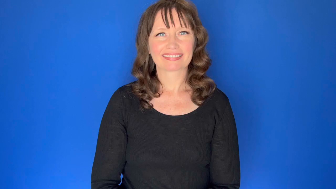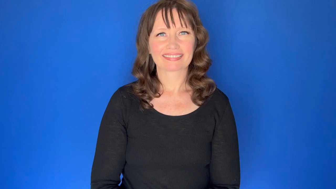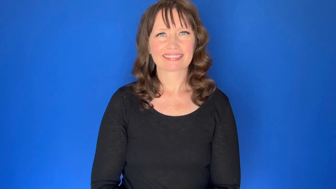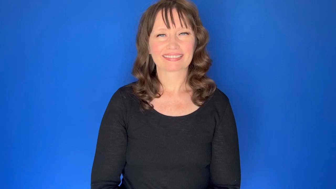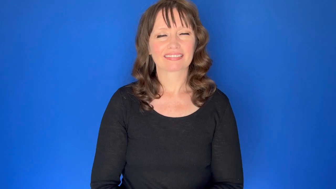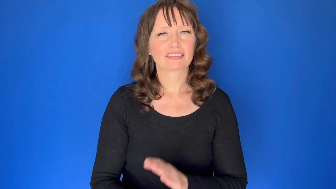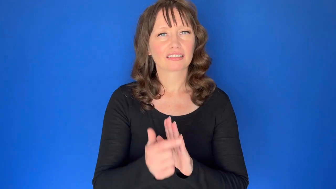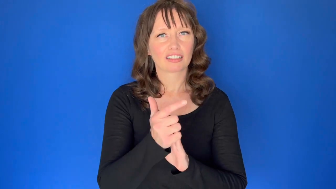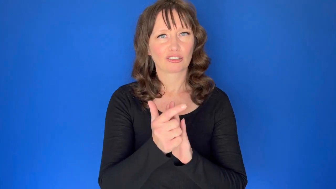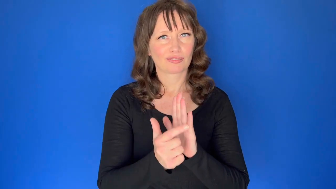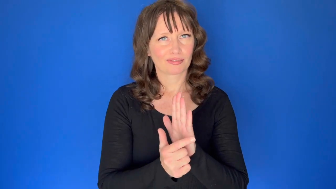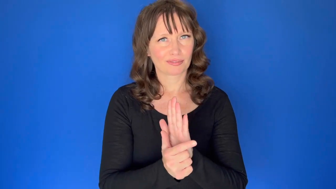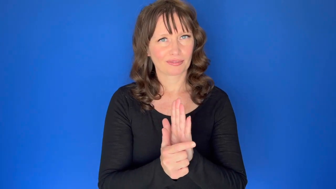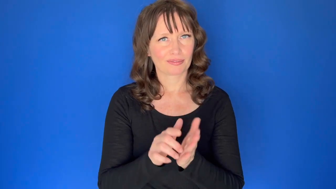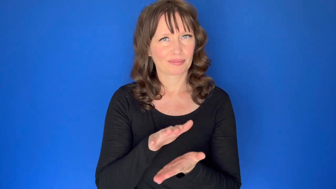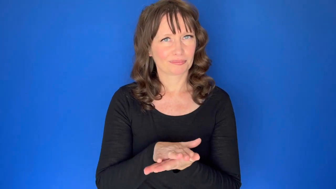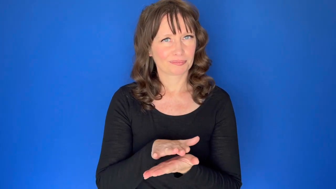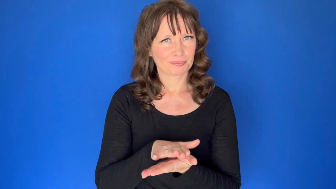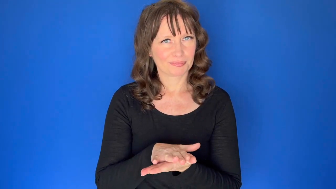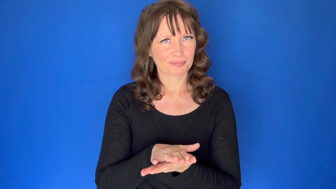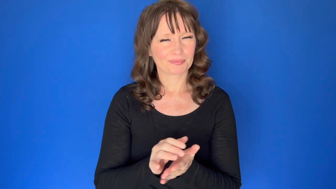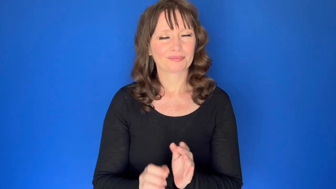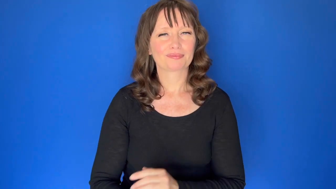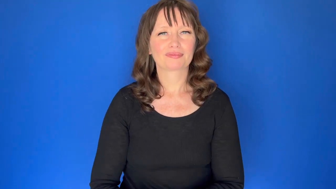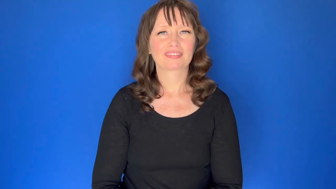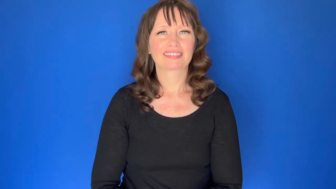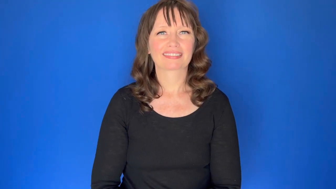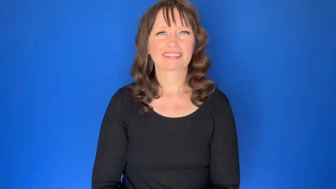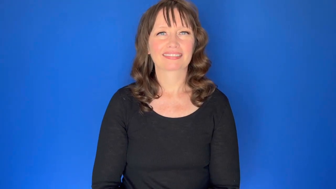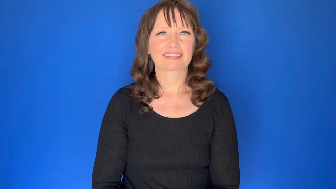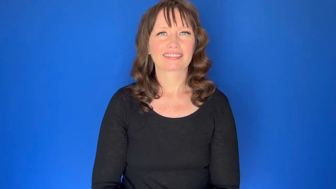law school